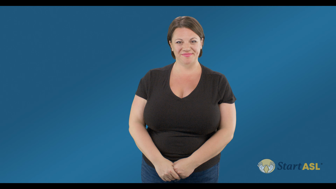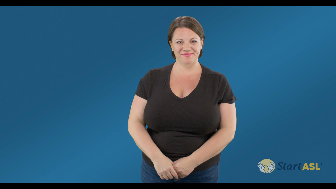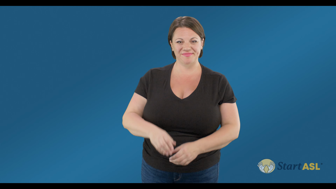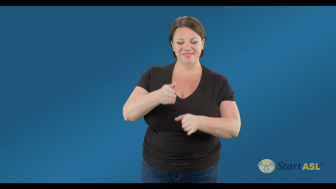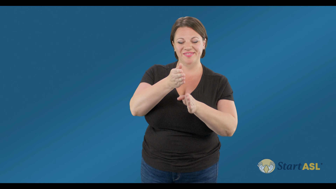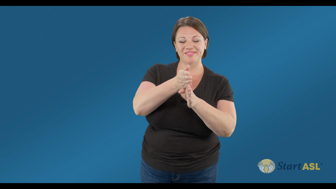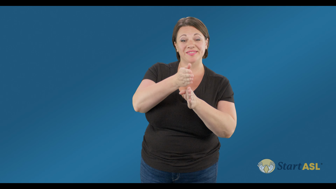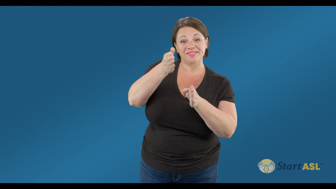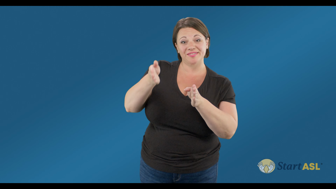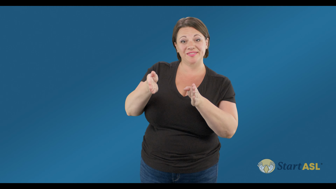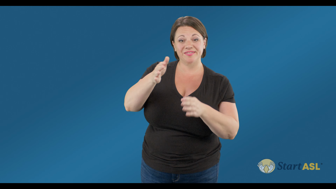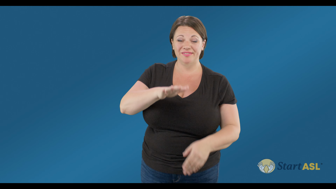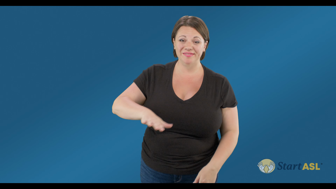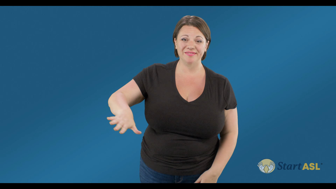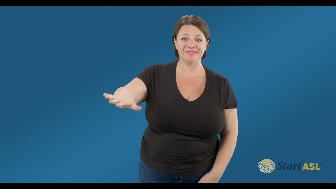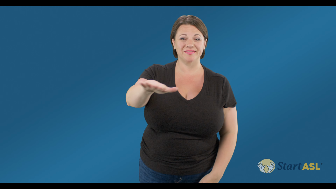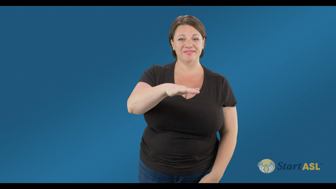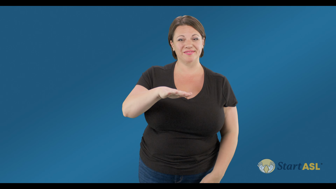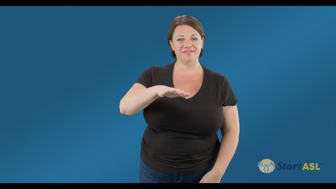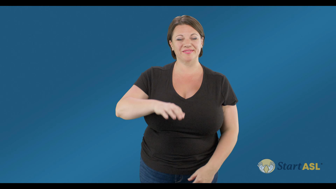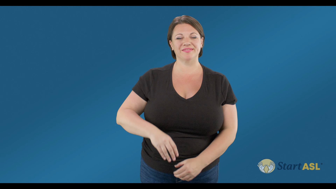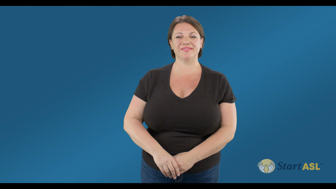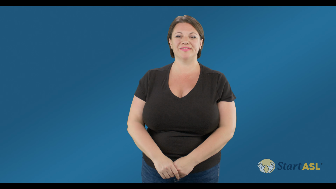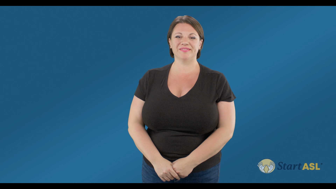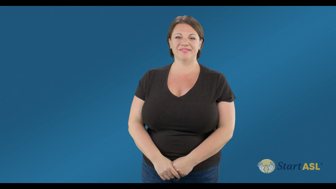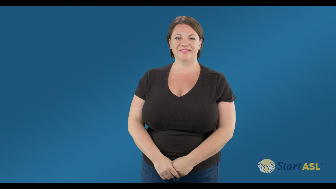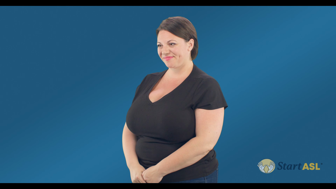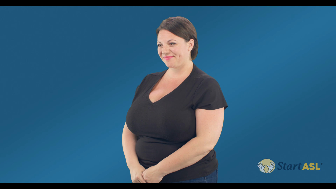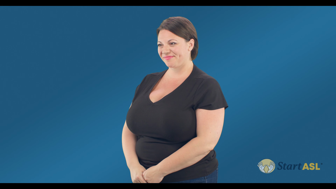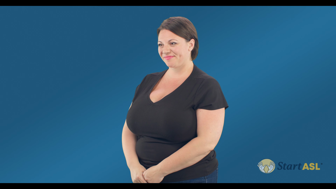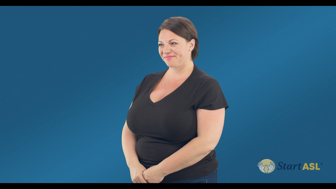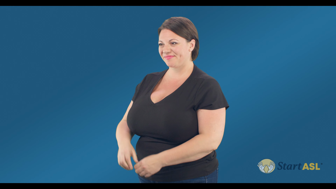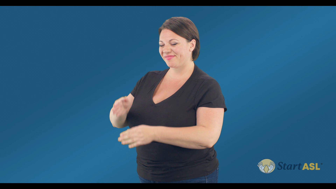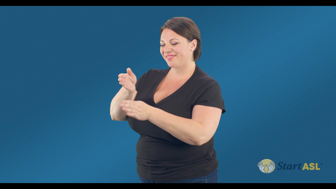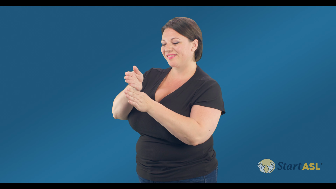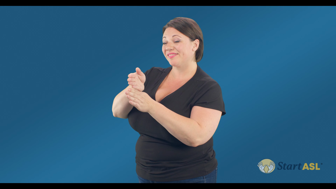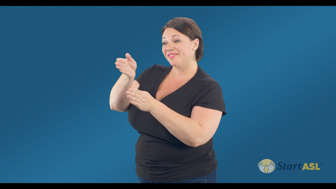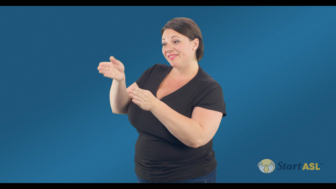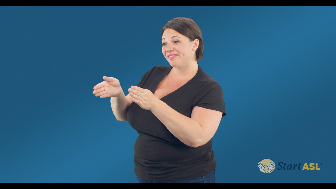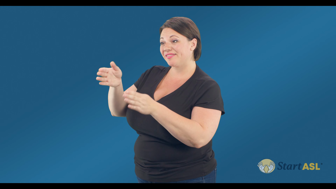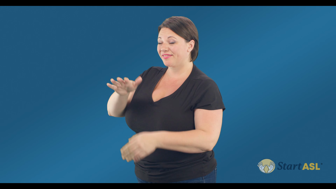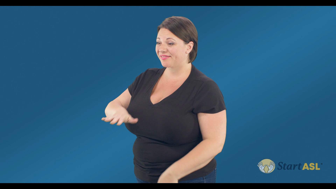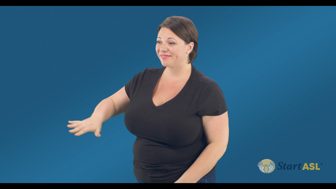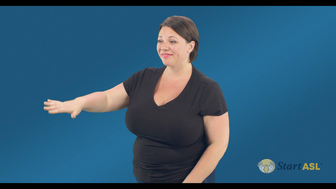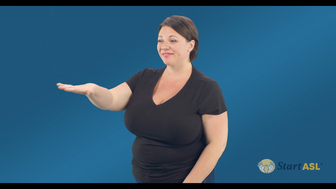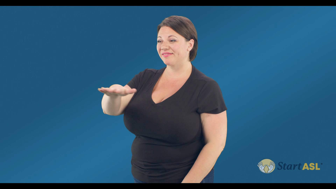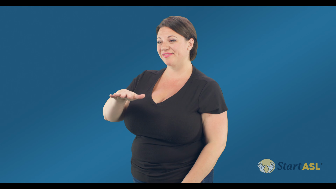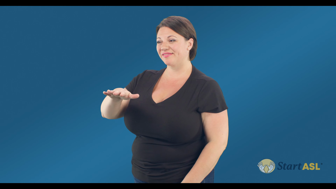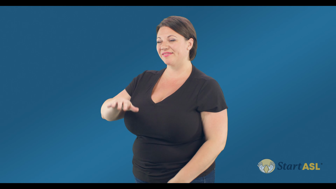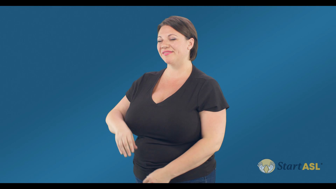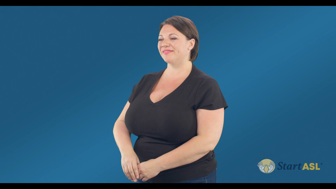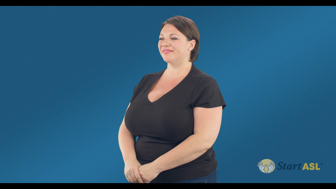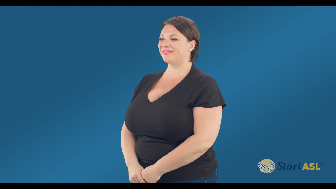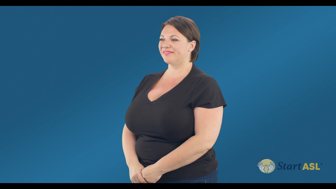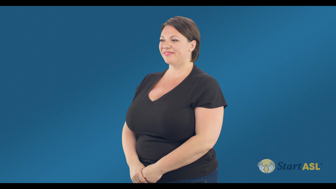neighborhood